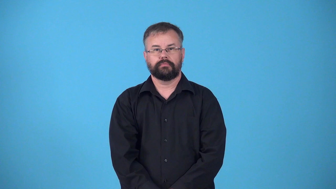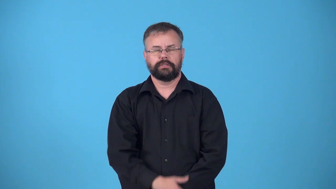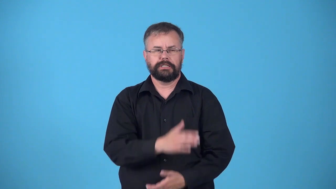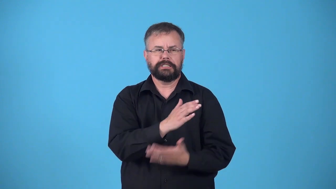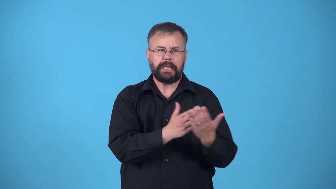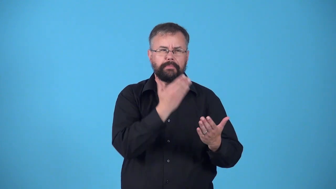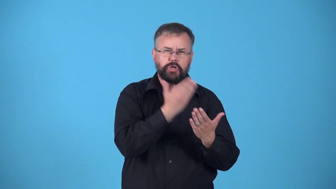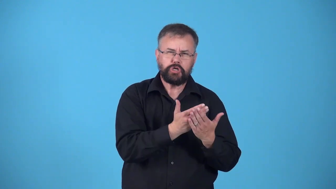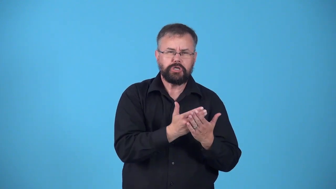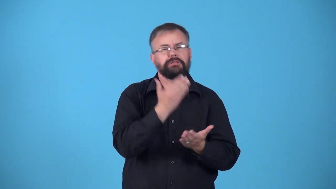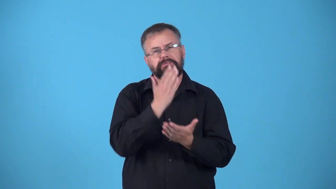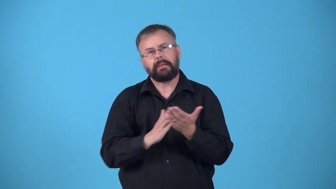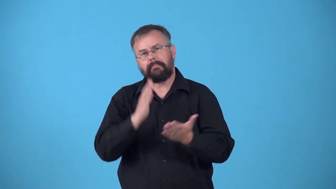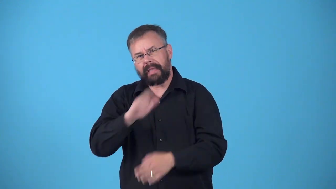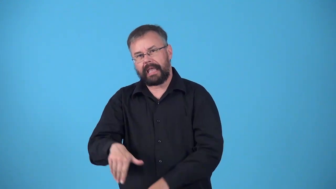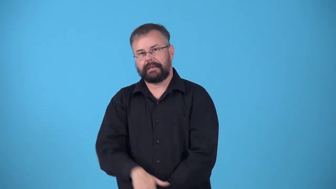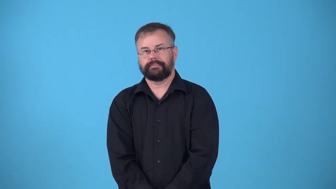mixed